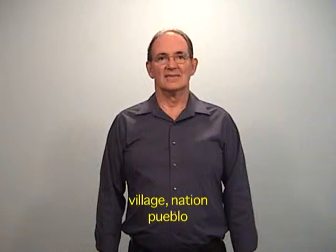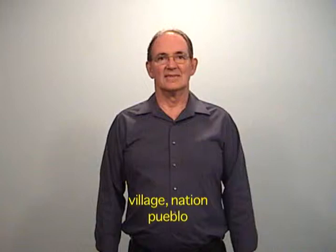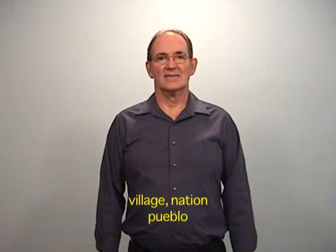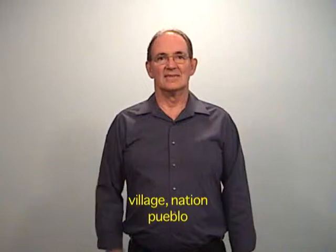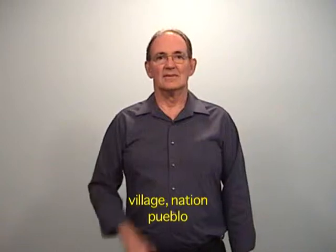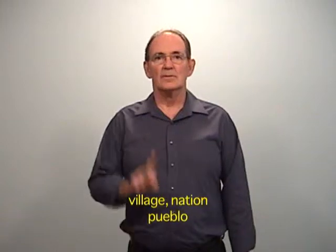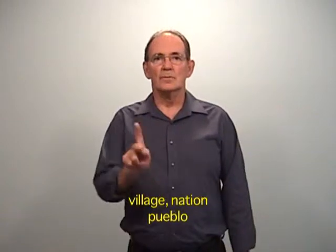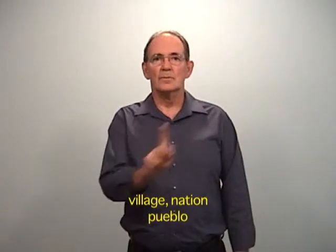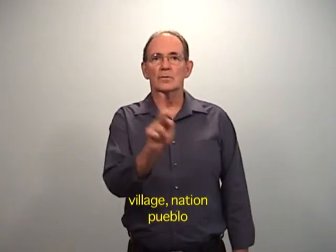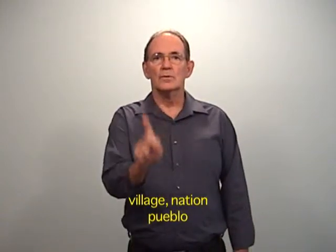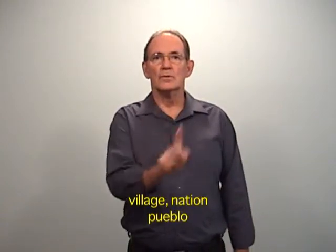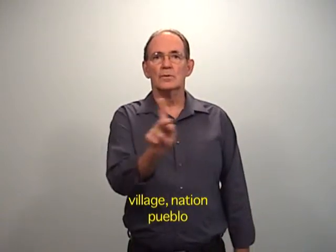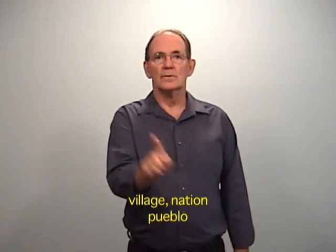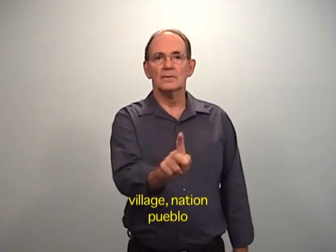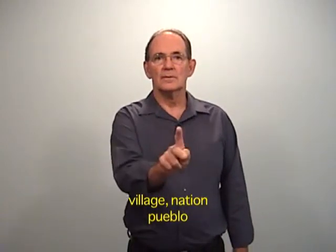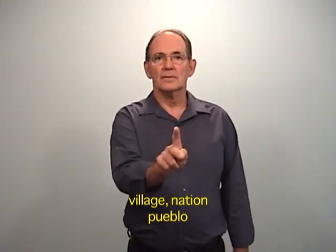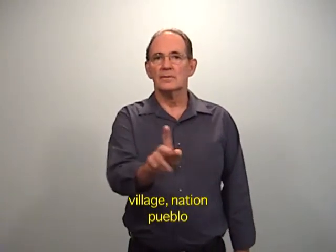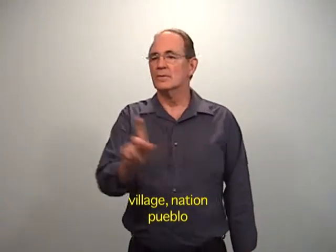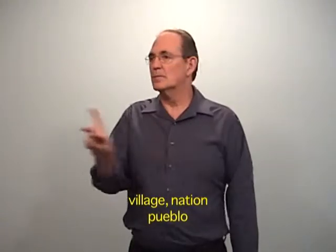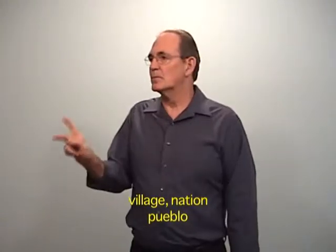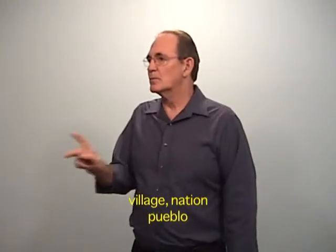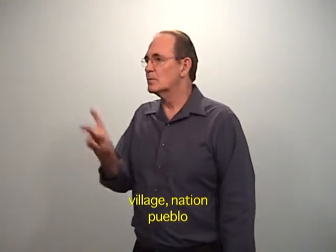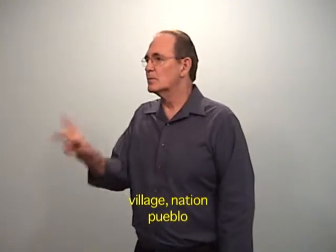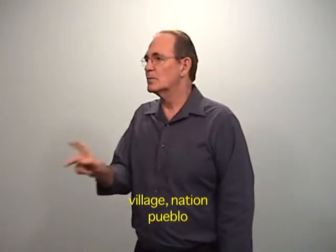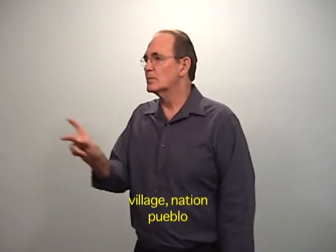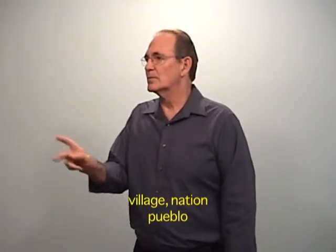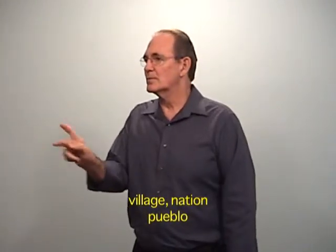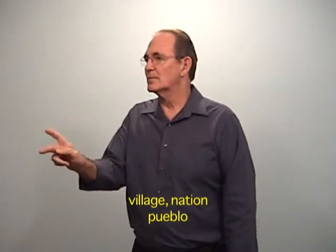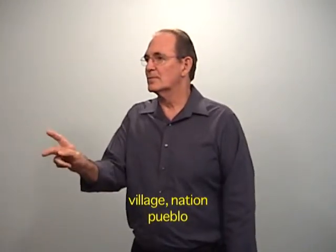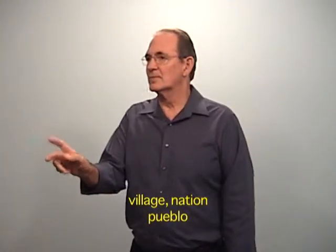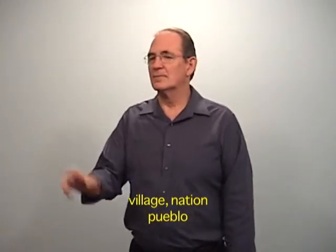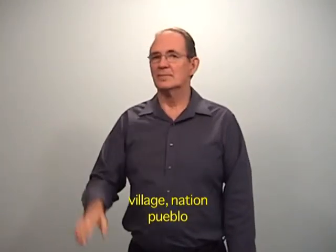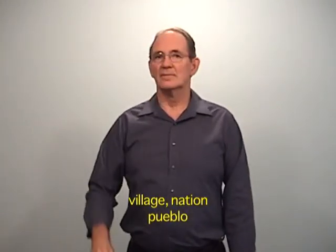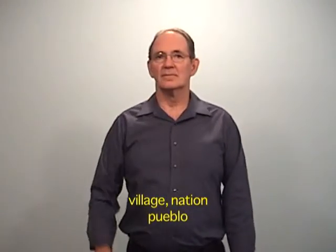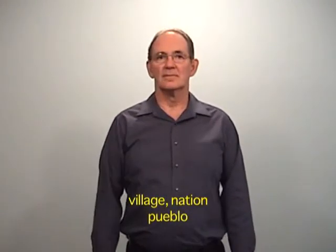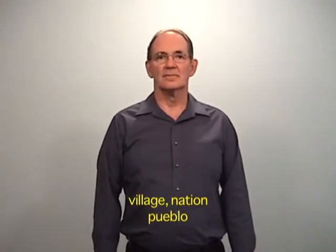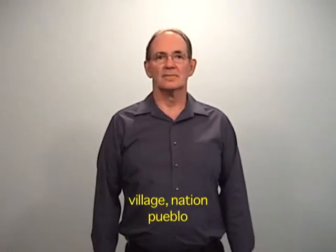Village, nation